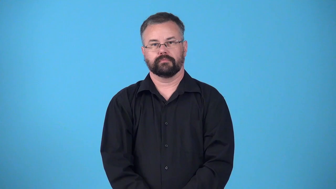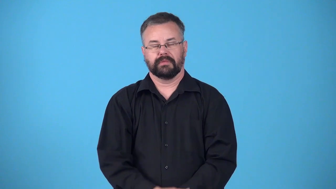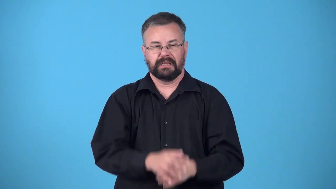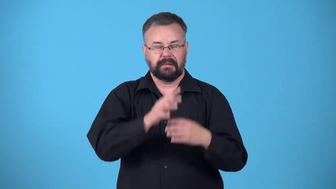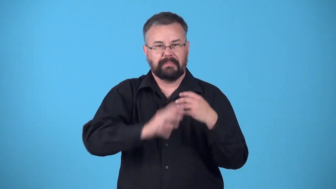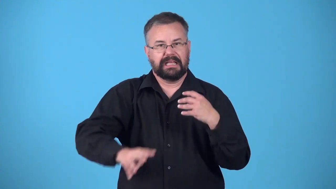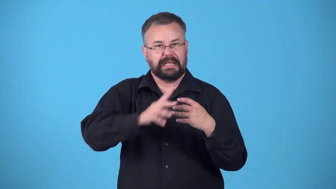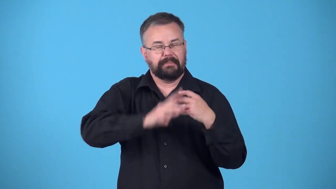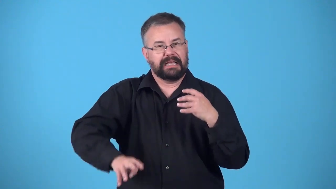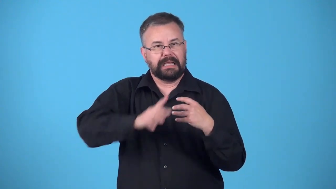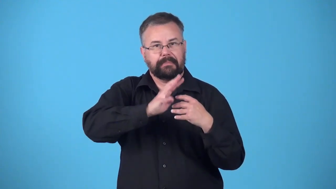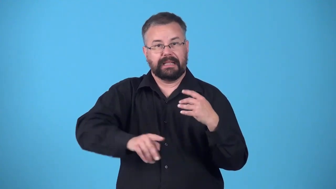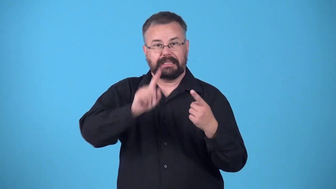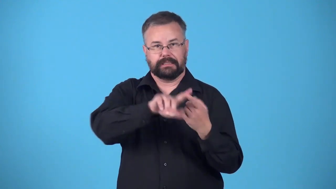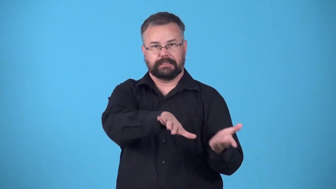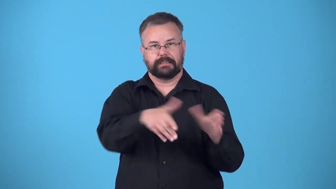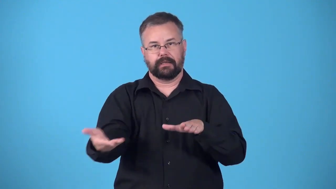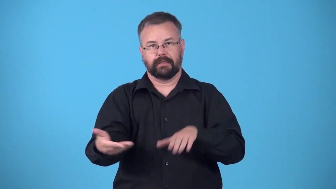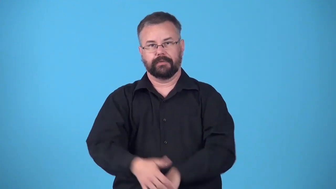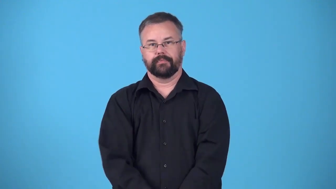bleed out-blood